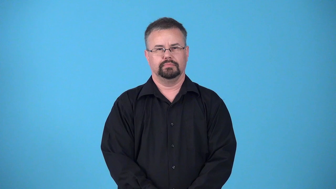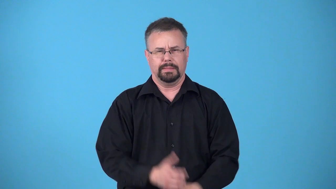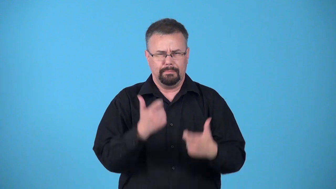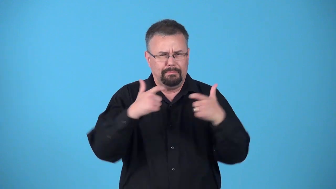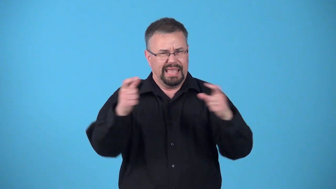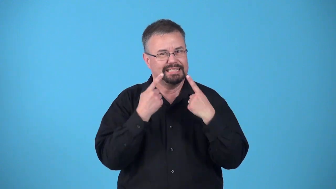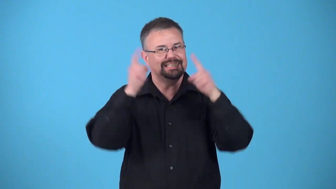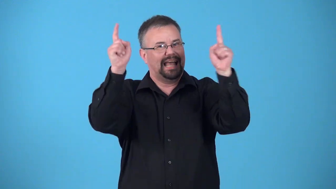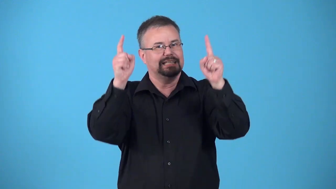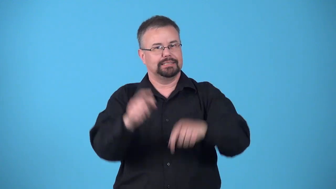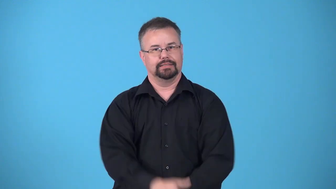knock it out of the park